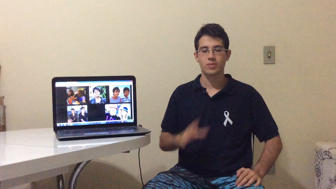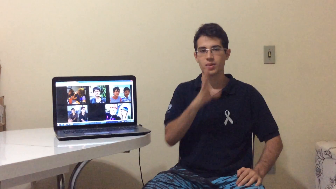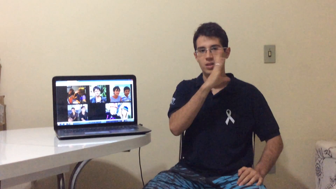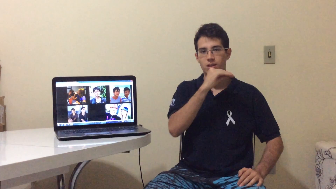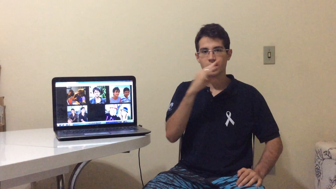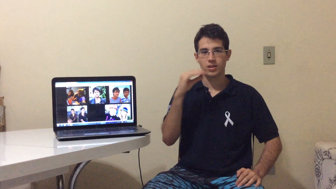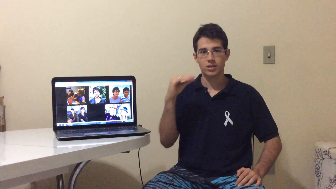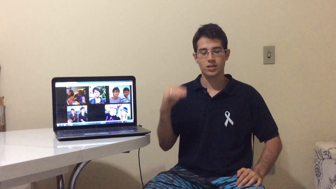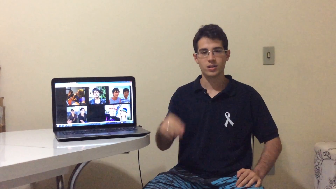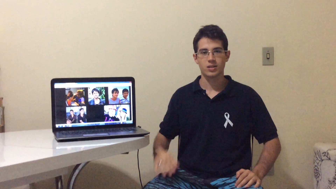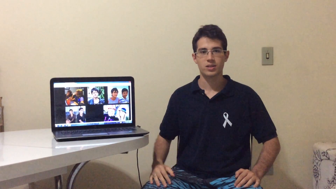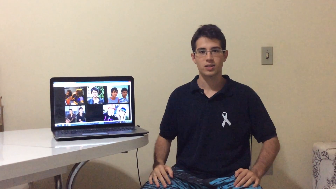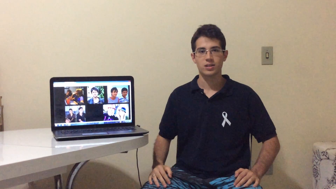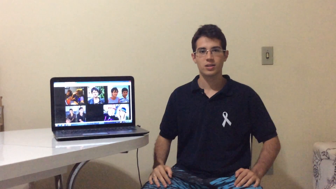teenager